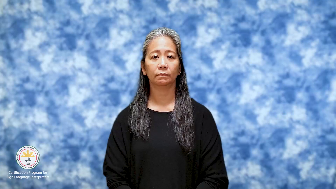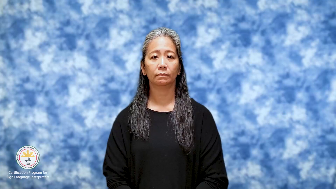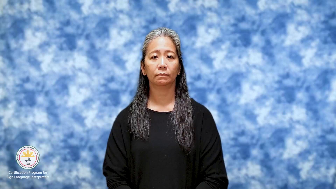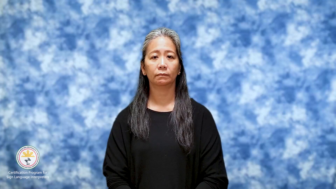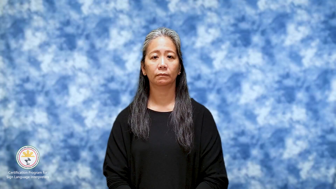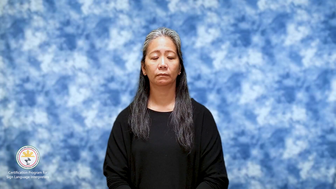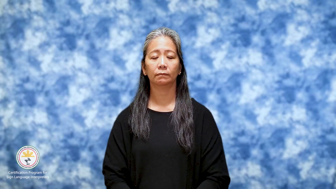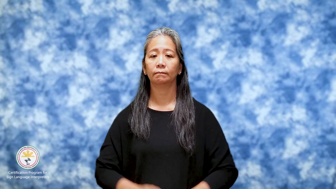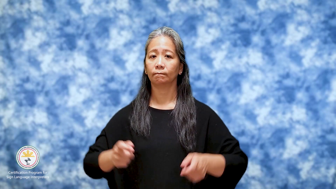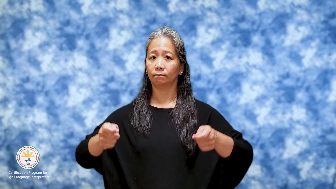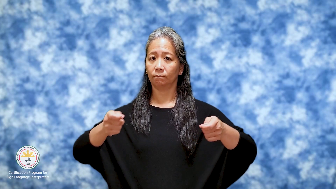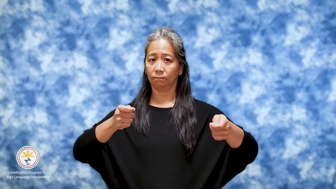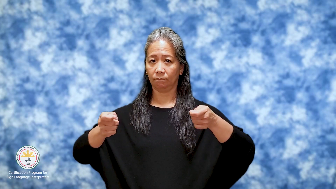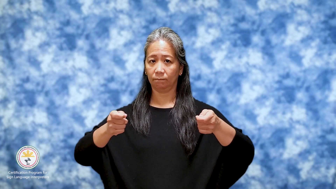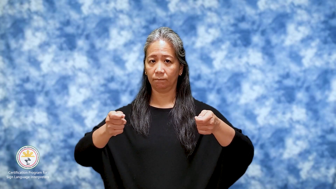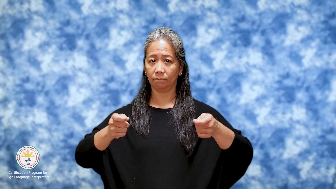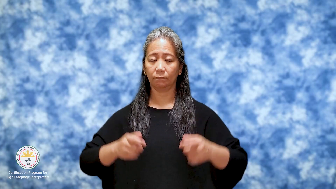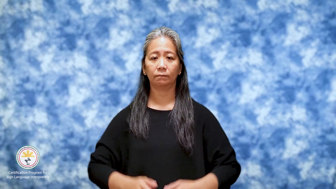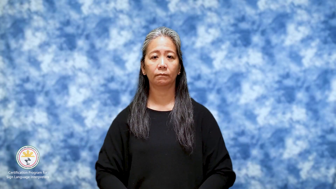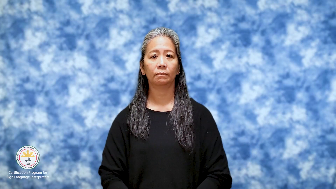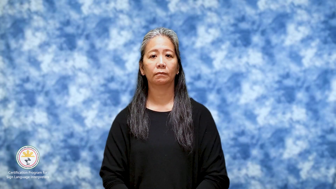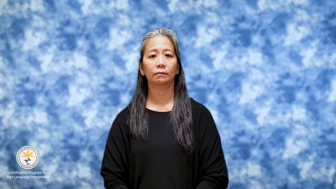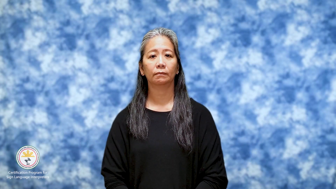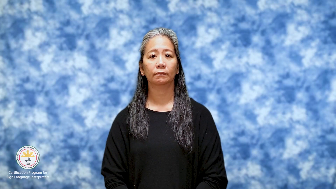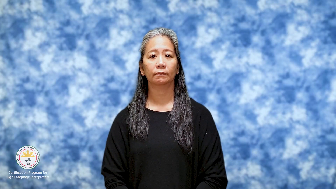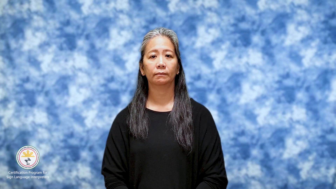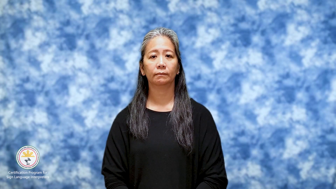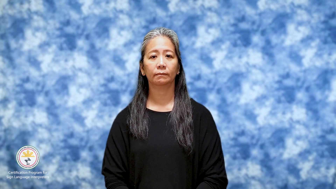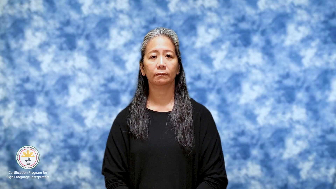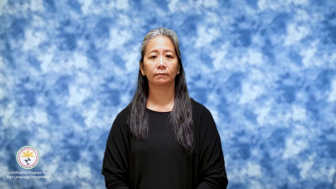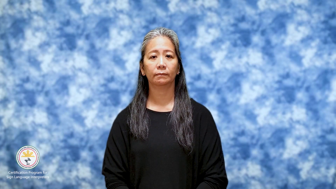Rule